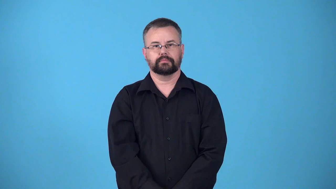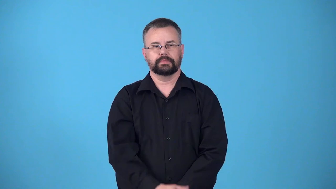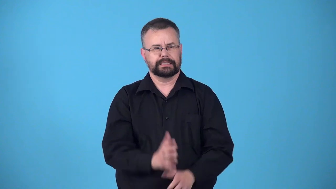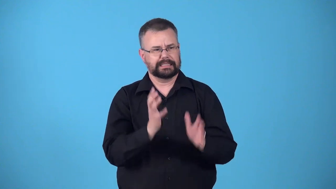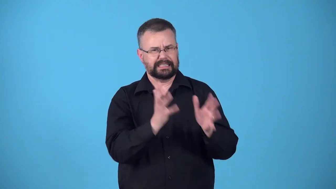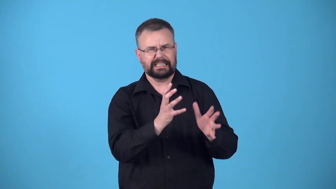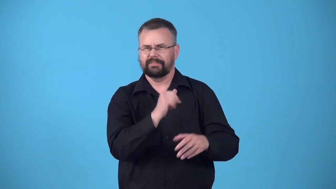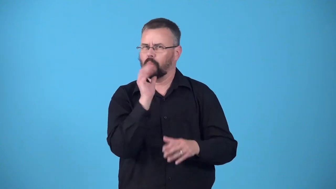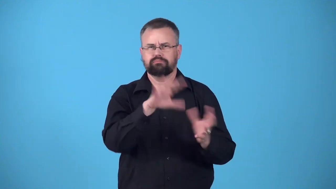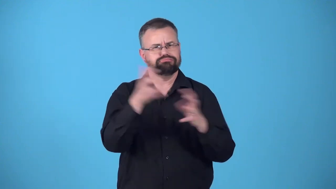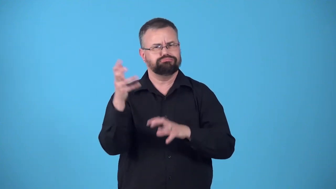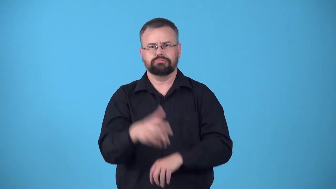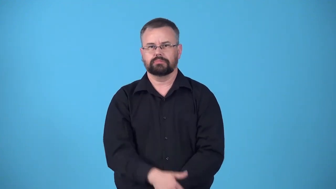don't upset the applcart